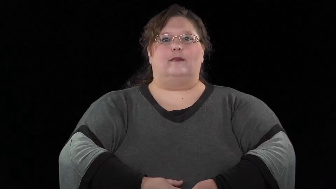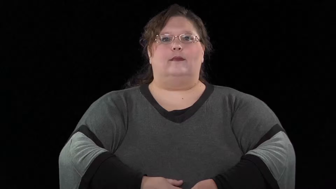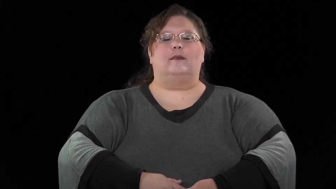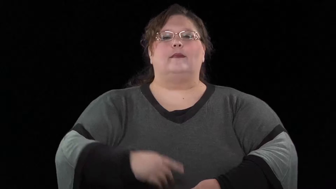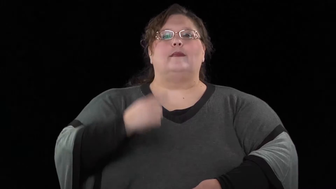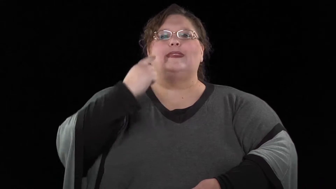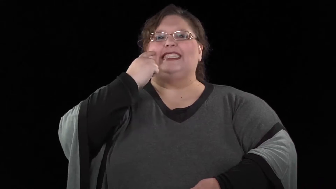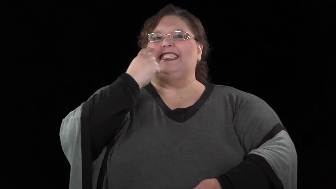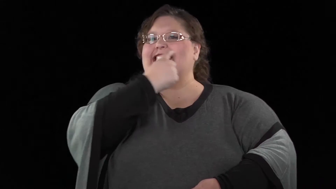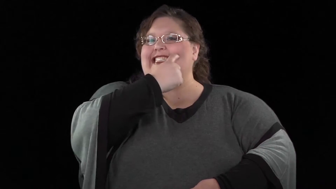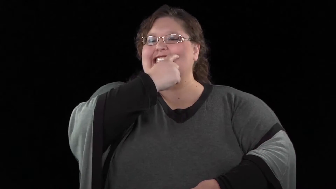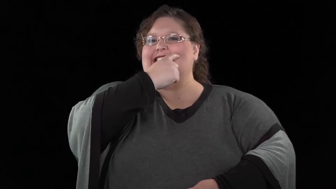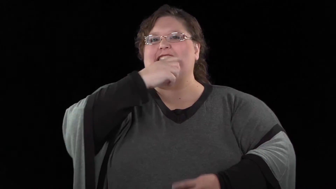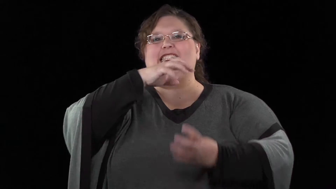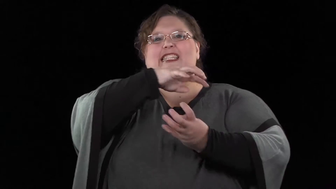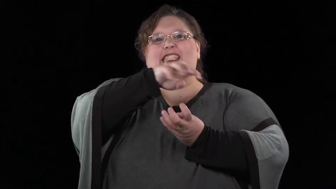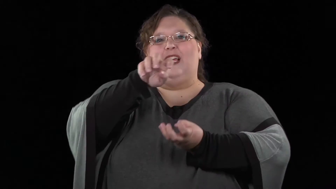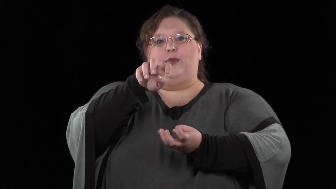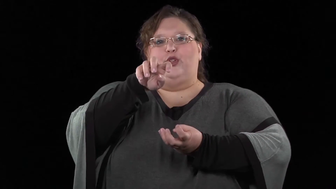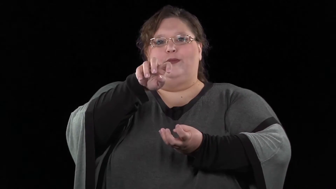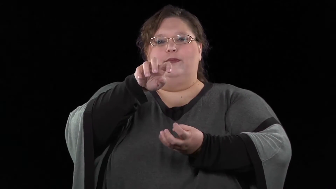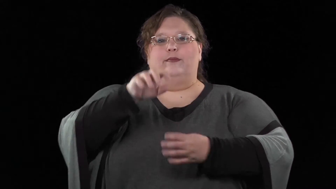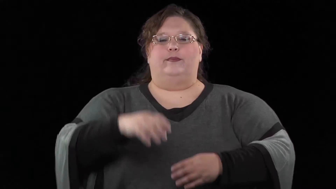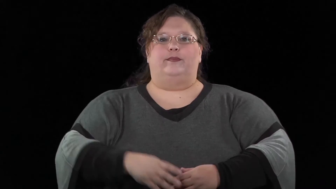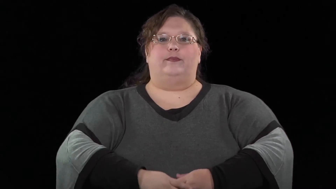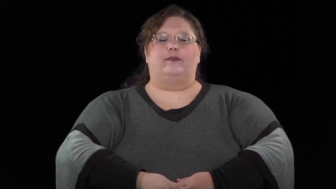Upper teeth